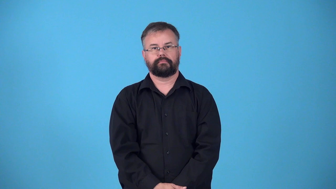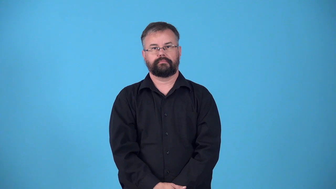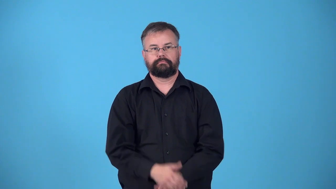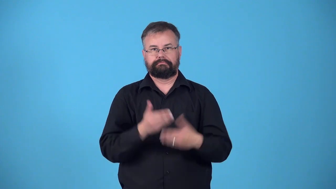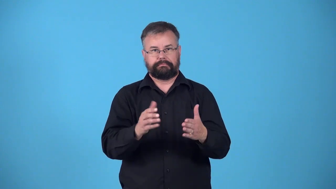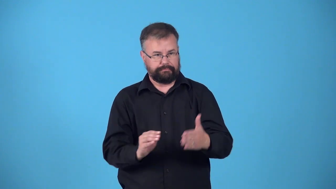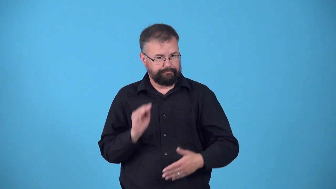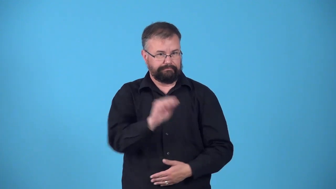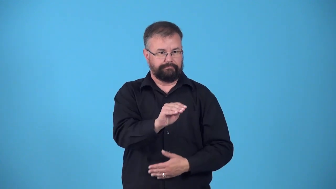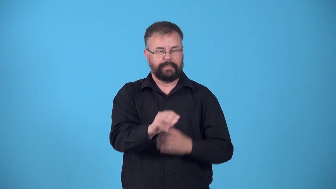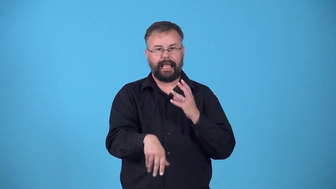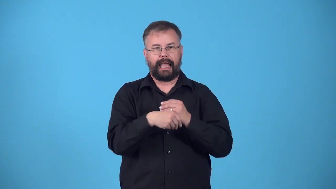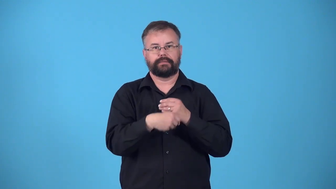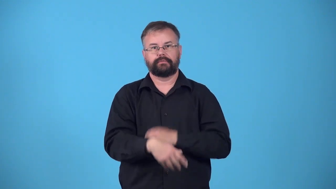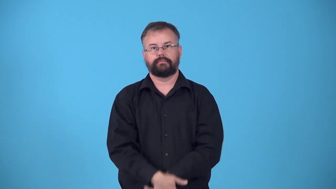pop on